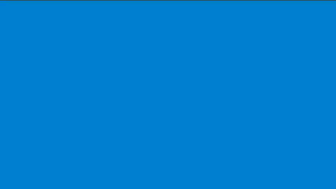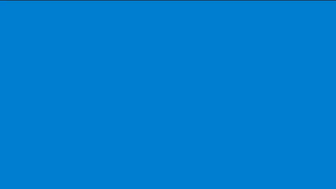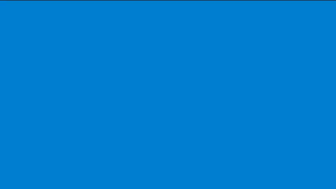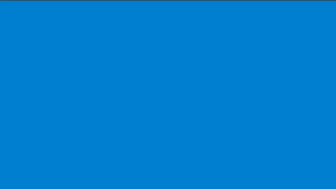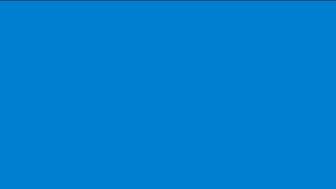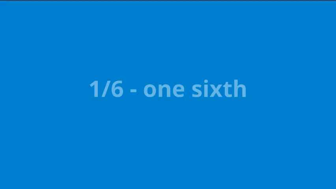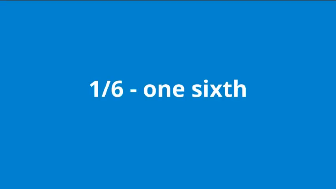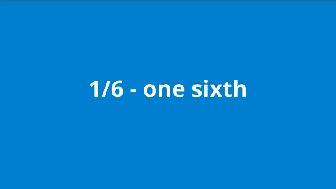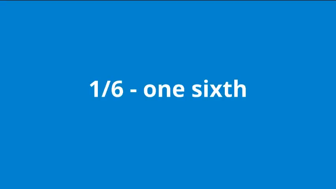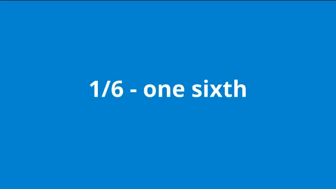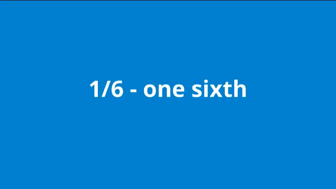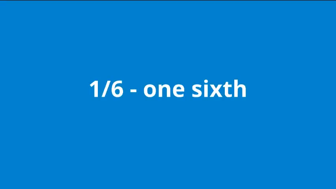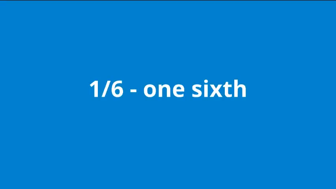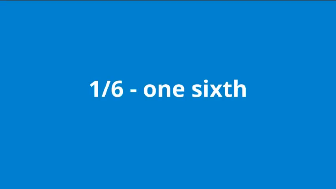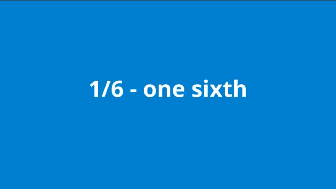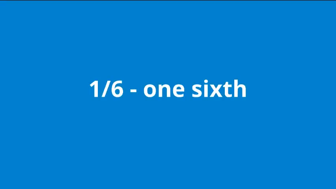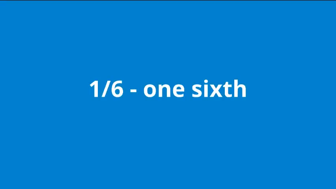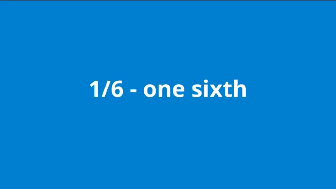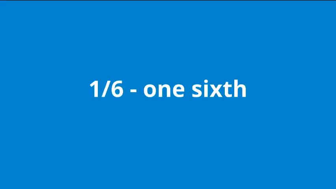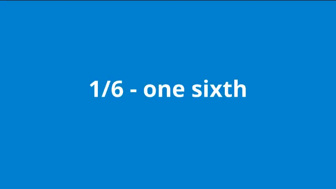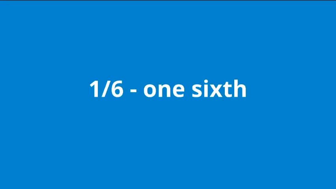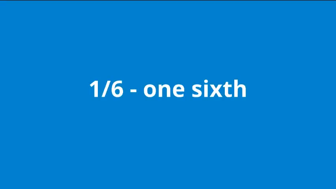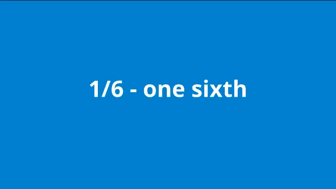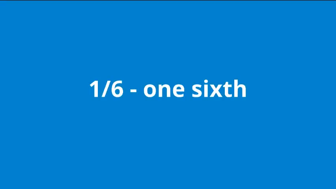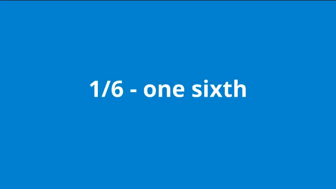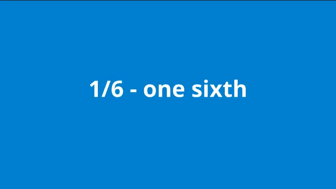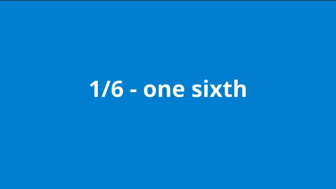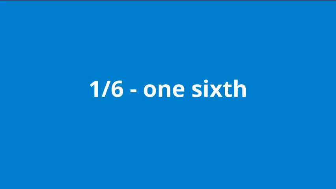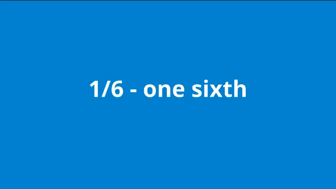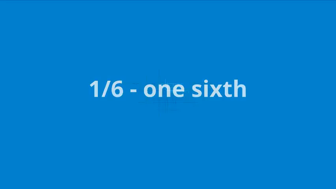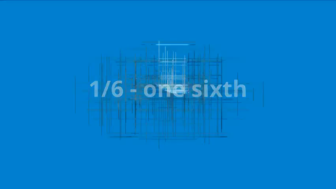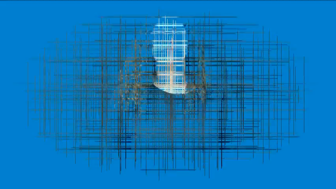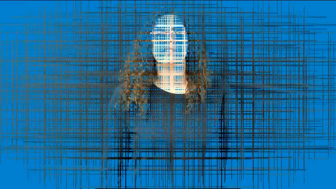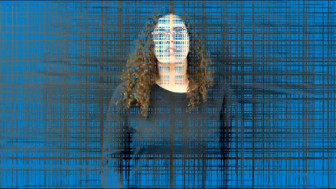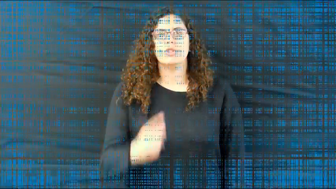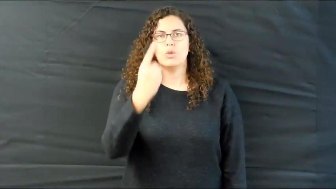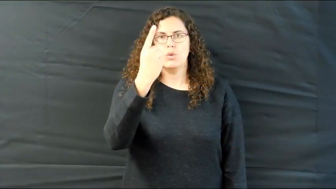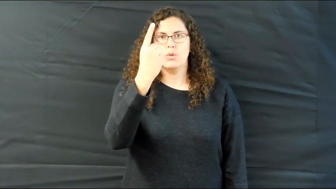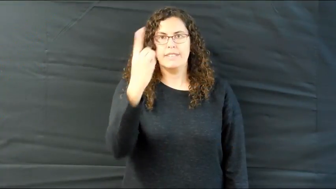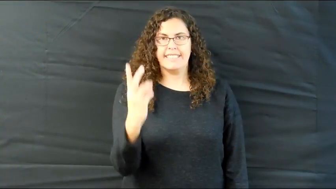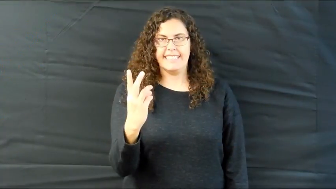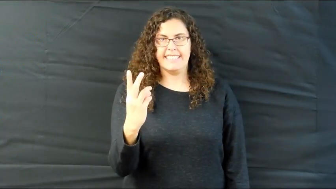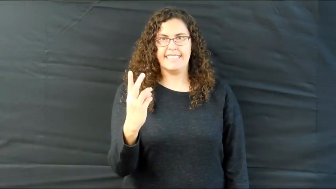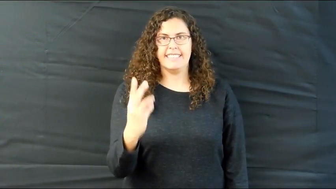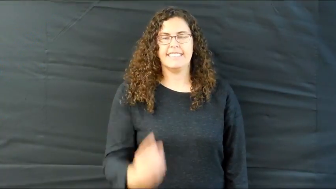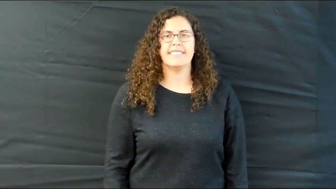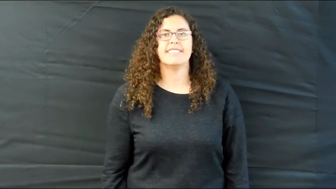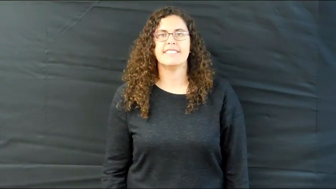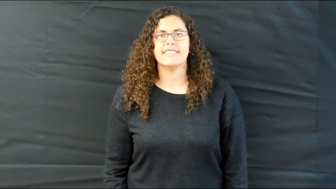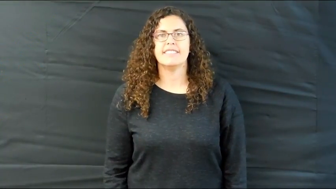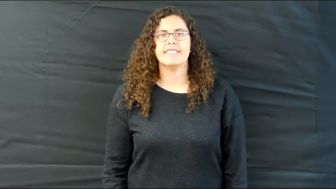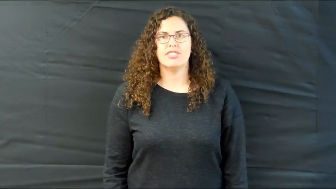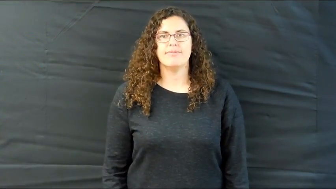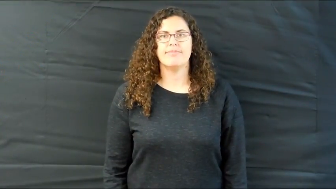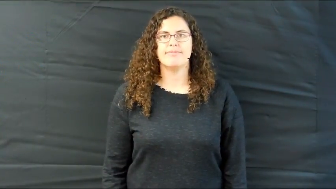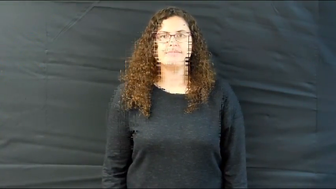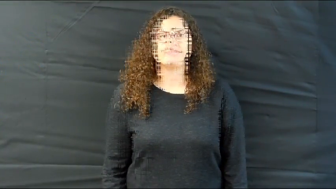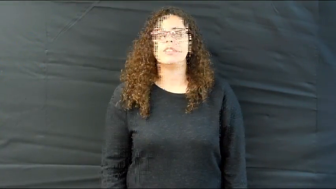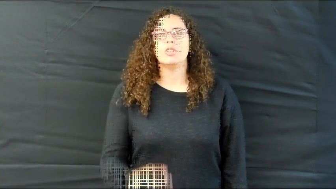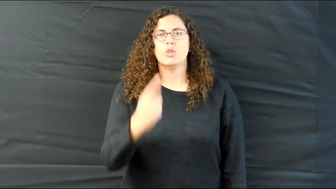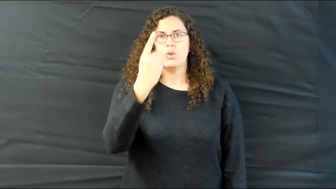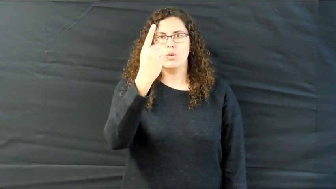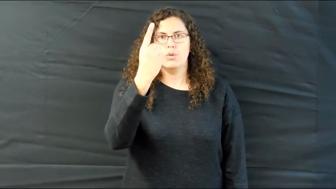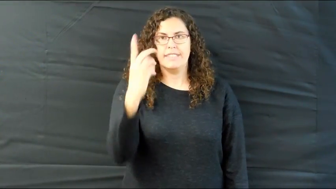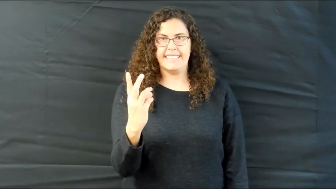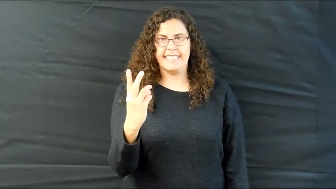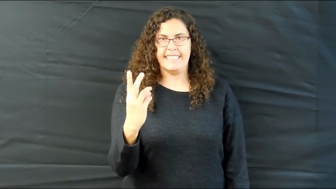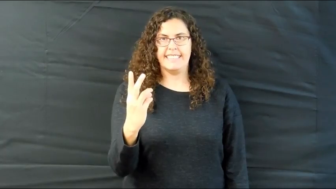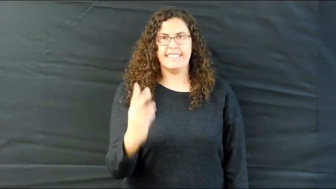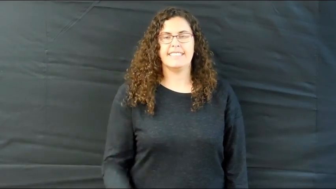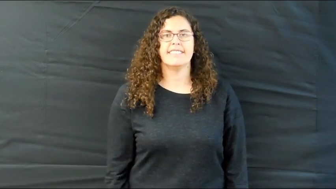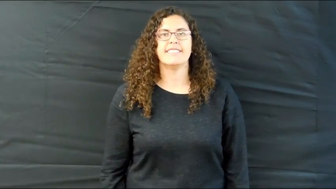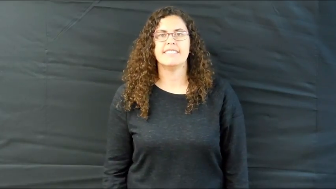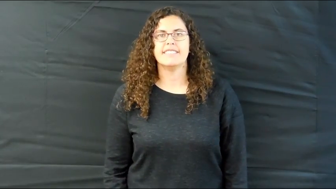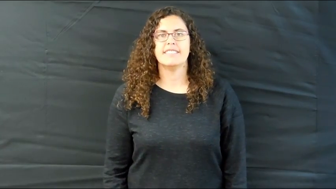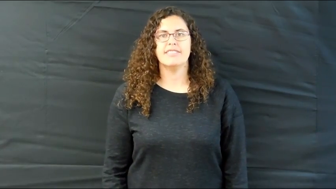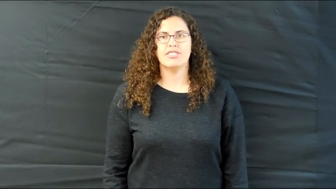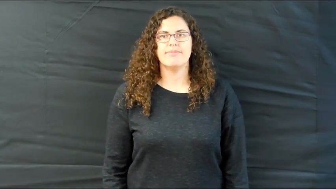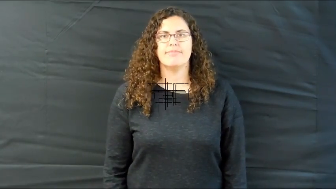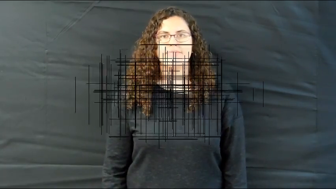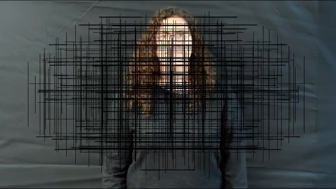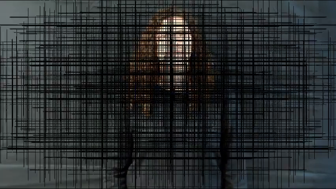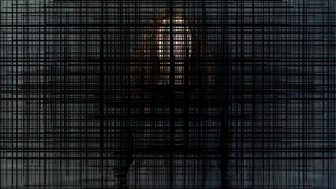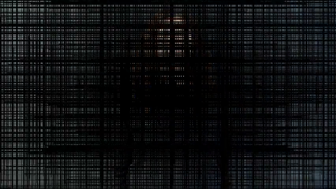one fifth